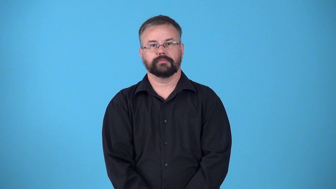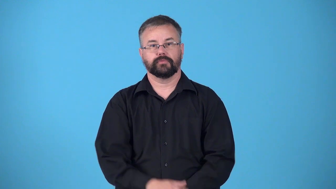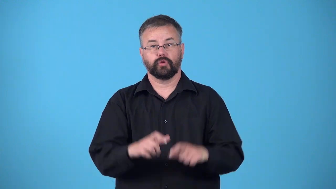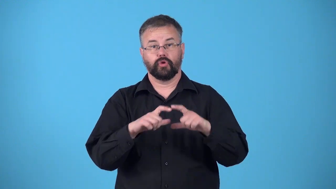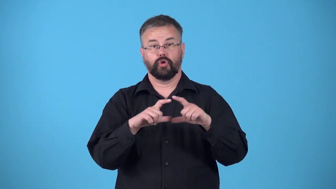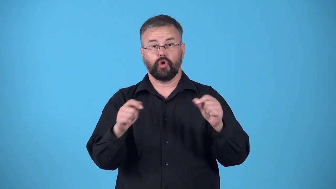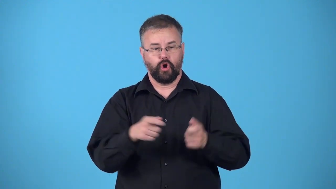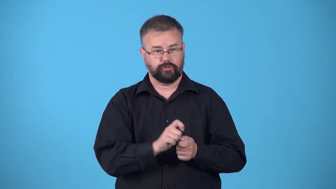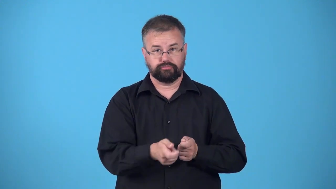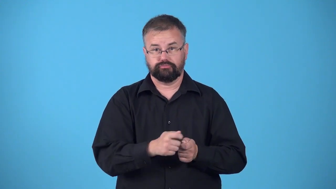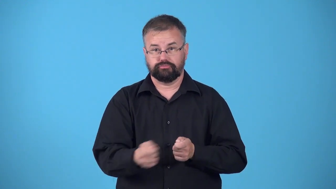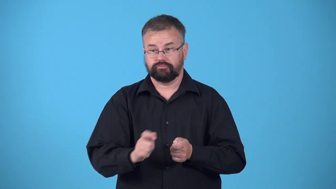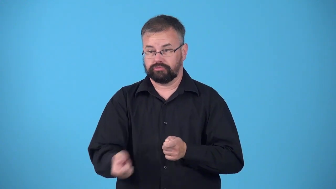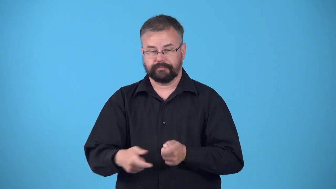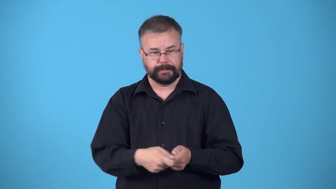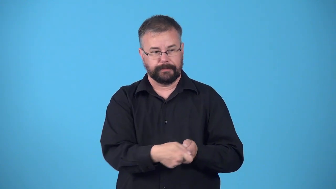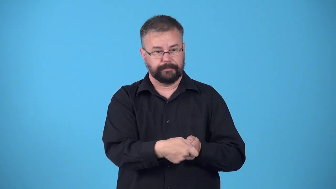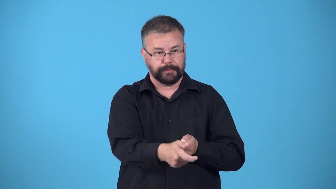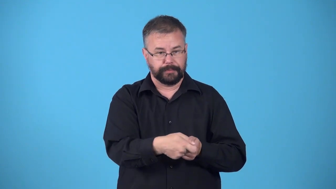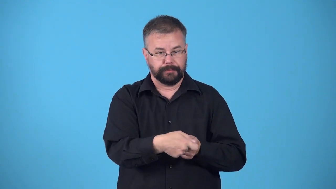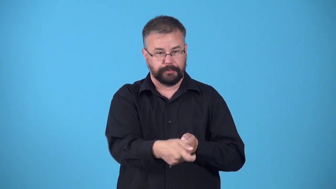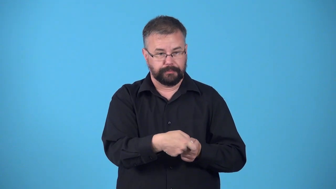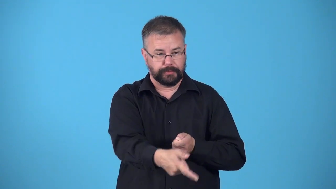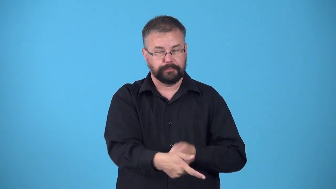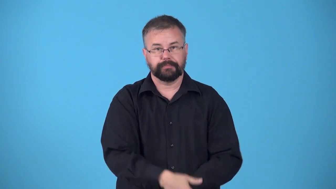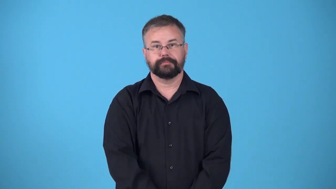deal in,deal someone in